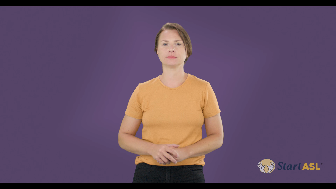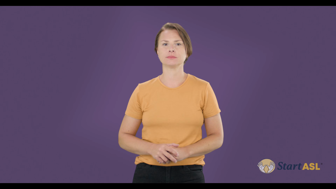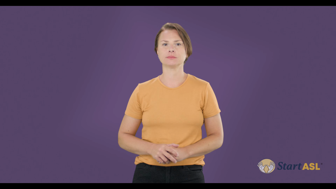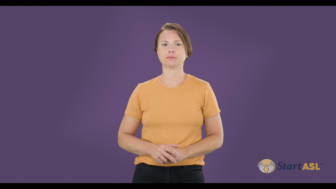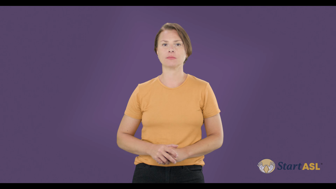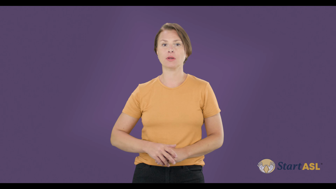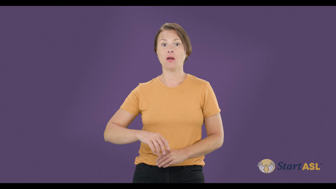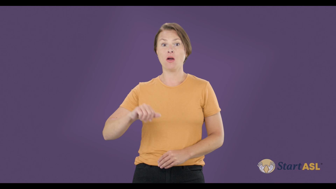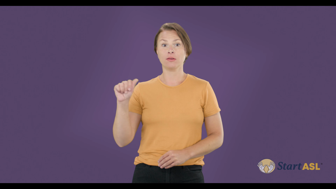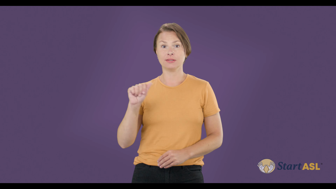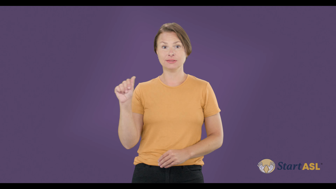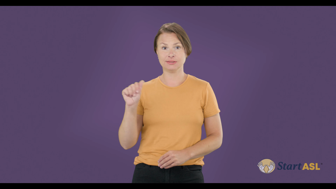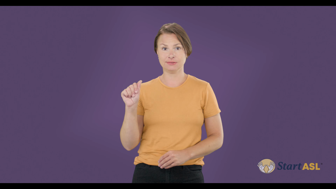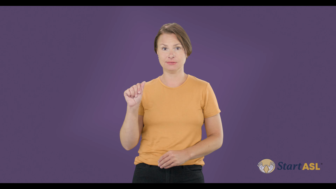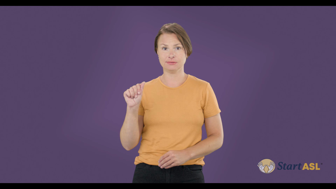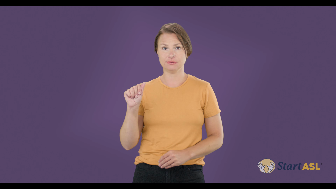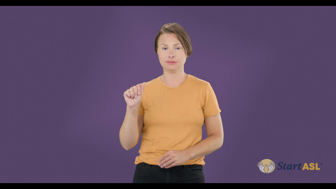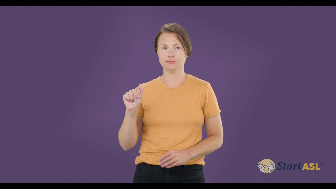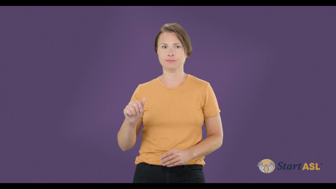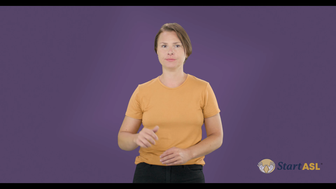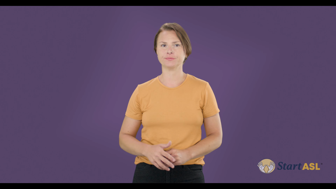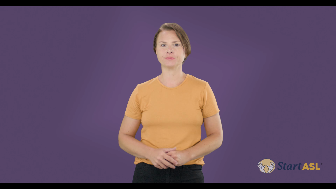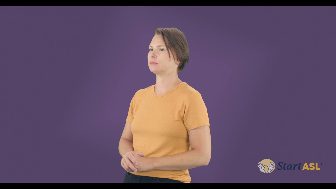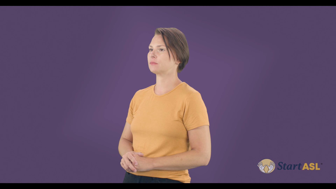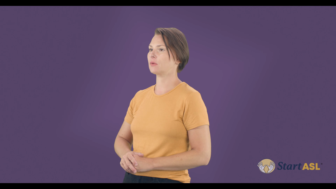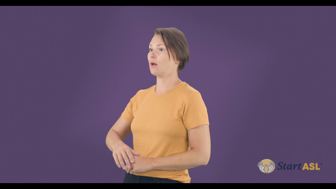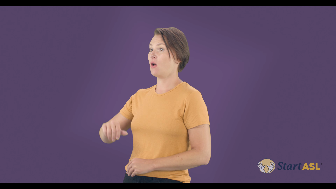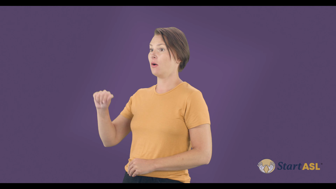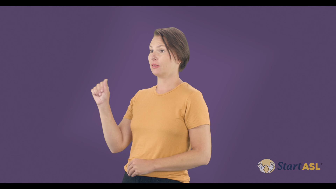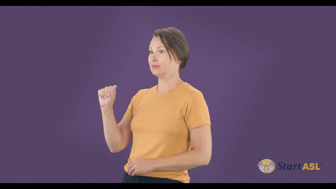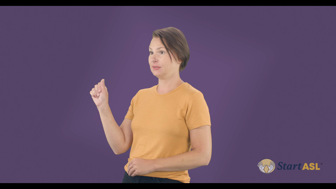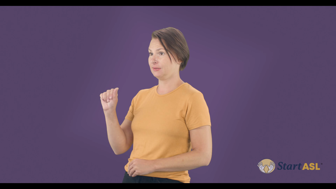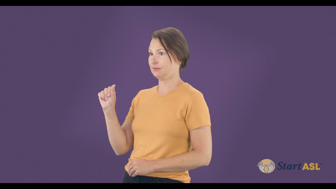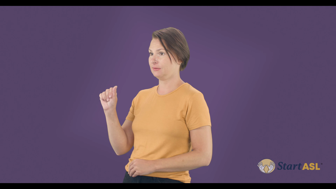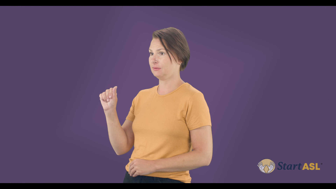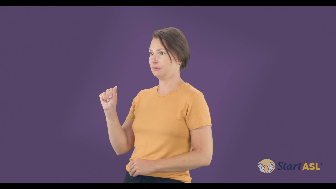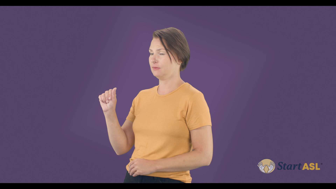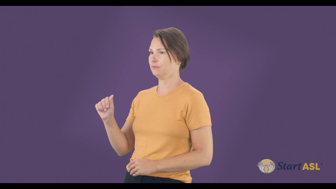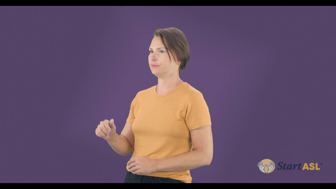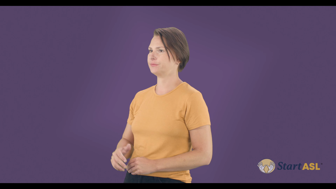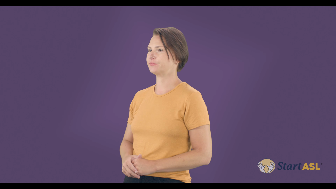arthritis